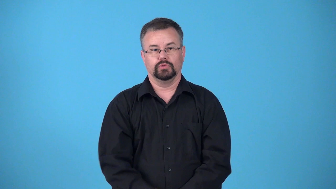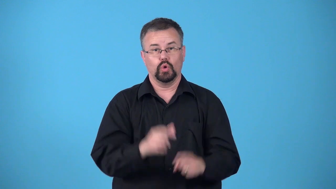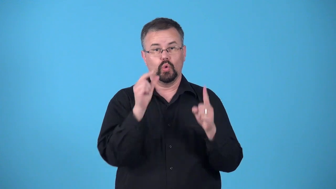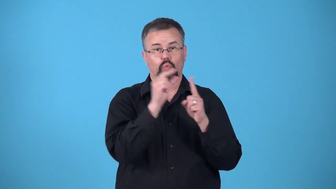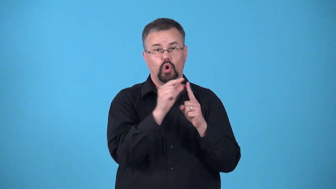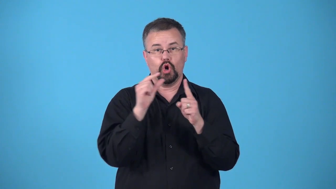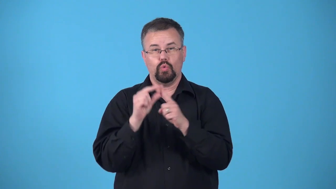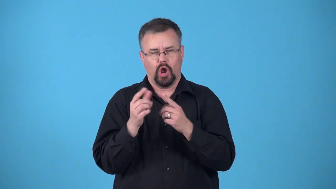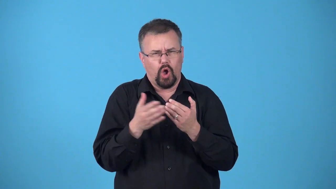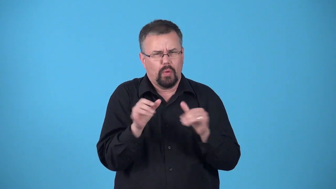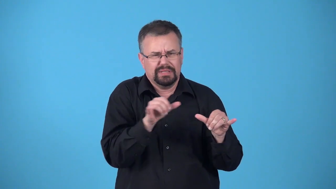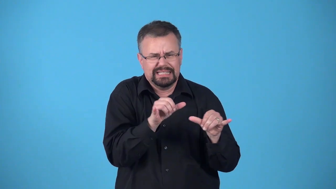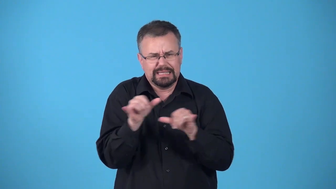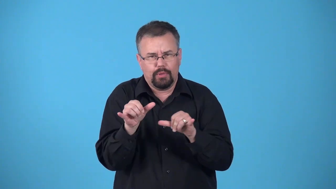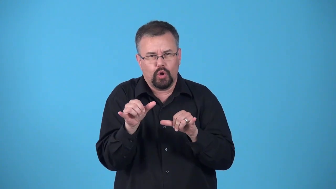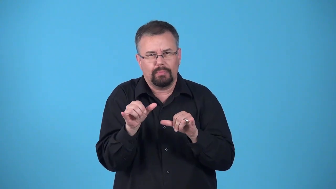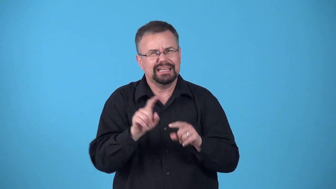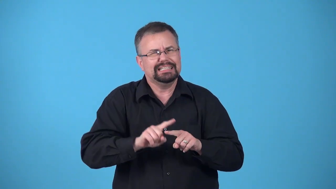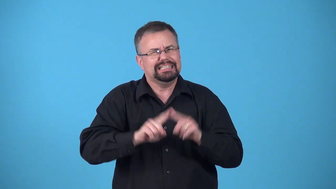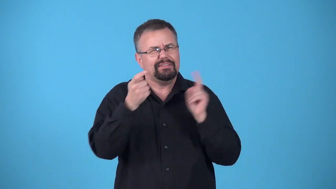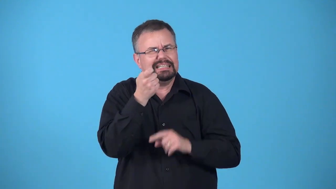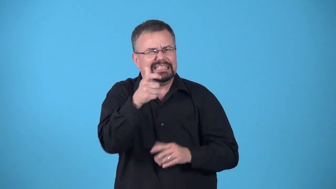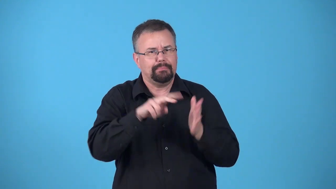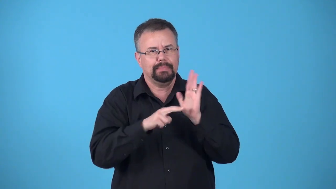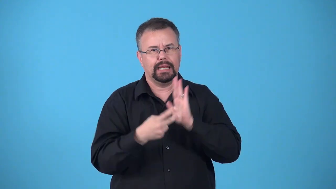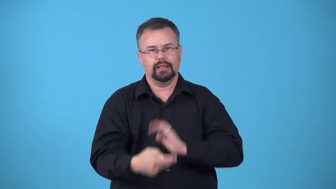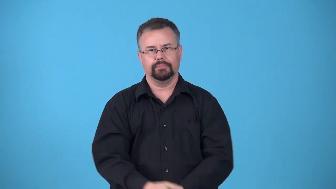shades of meaning